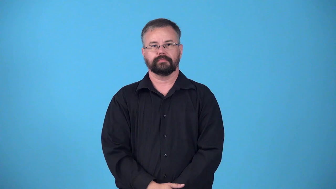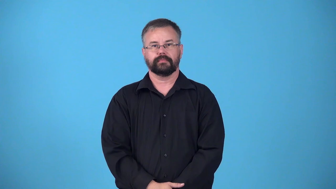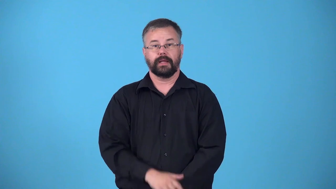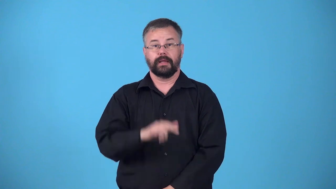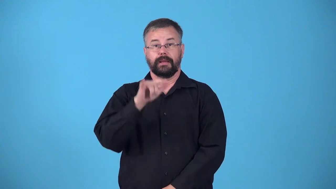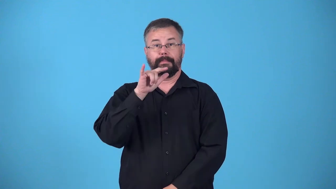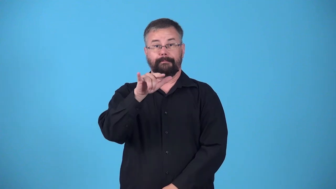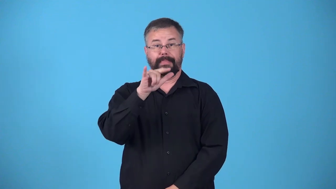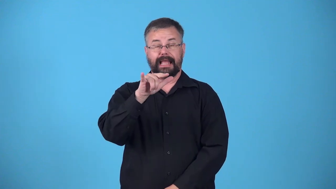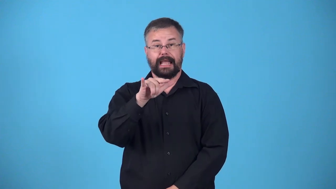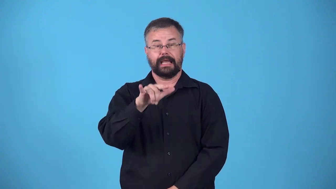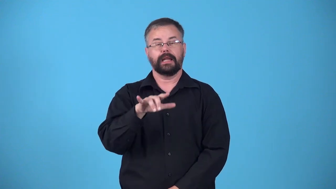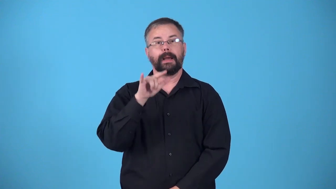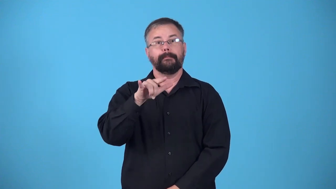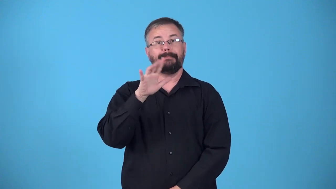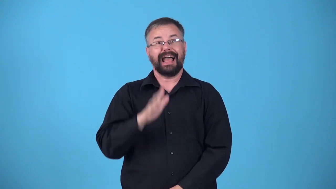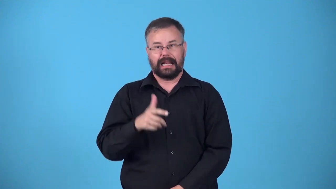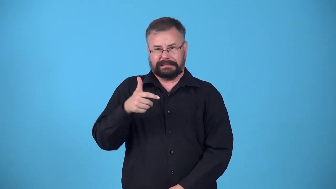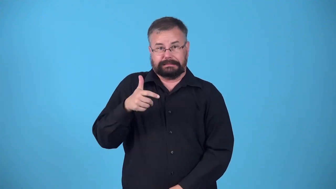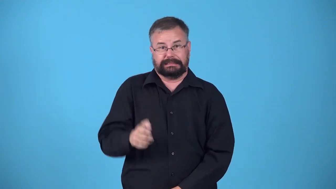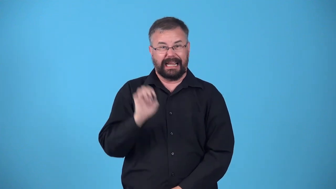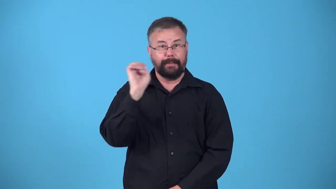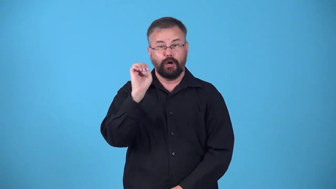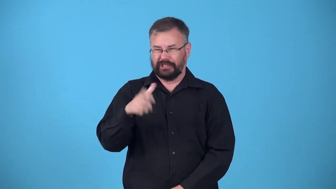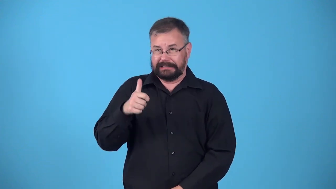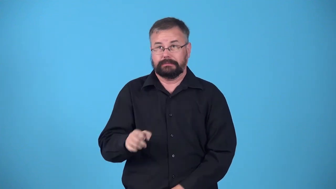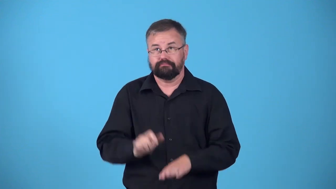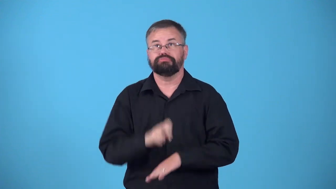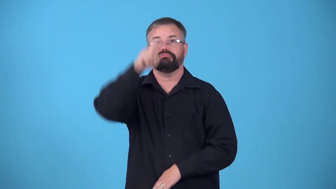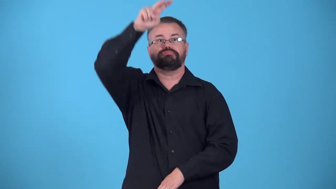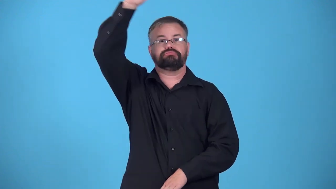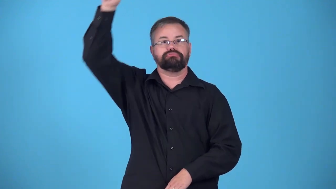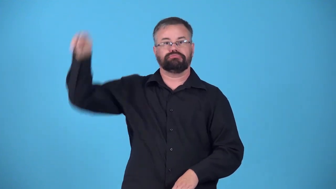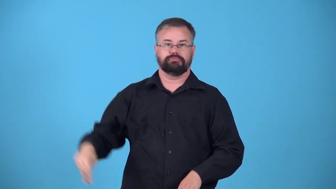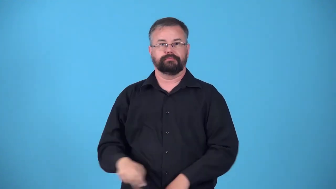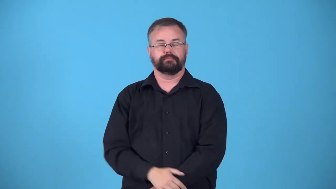eject